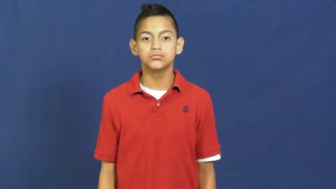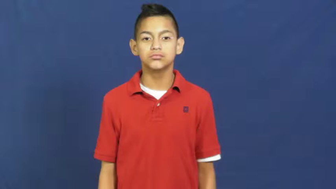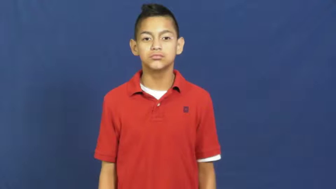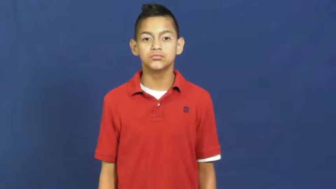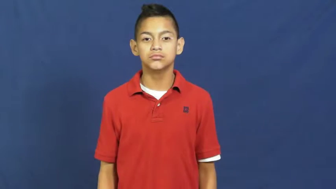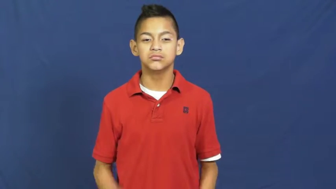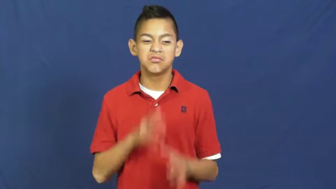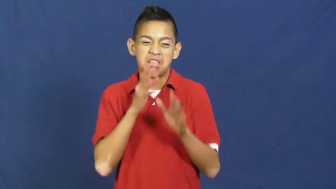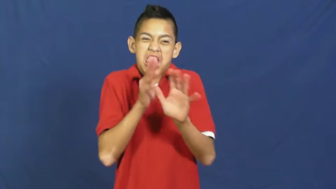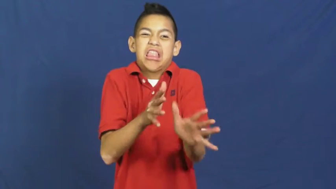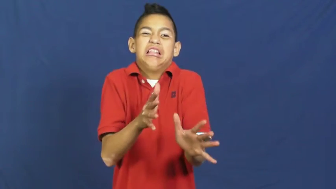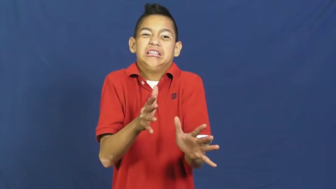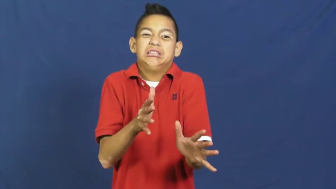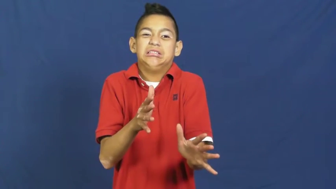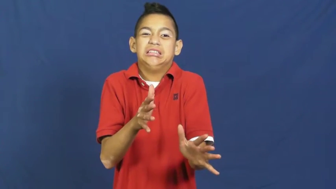loath